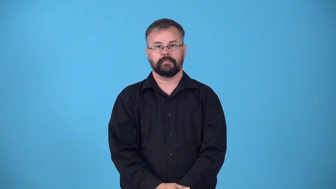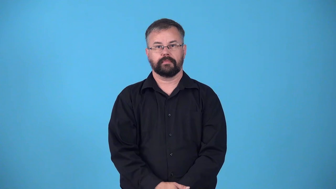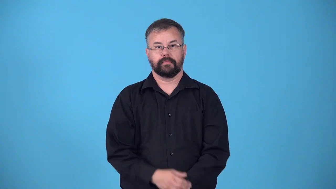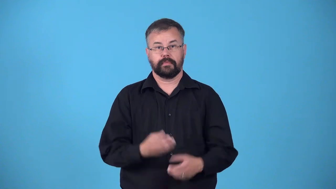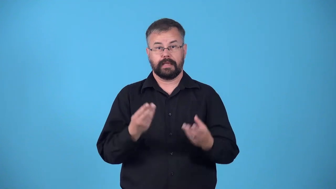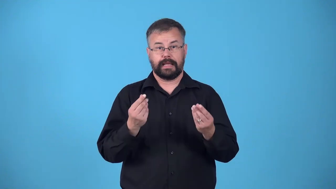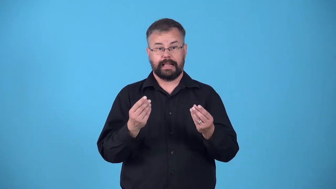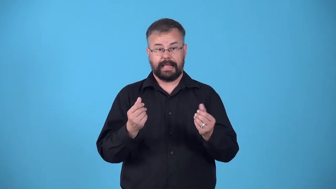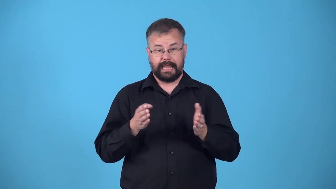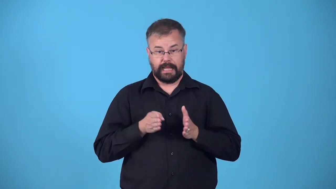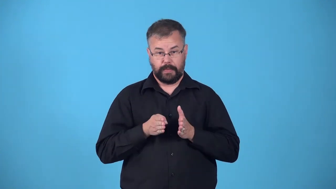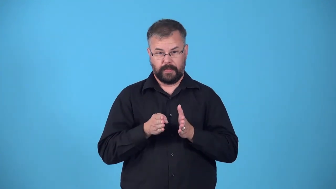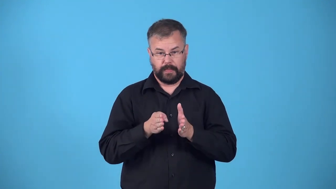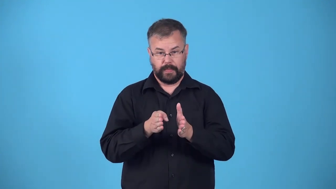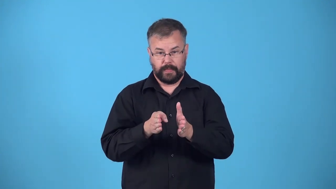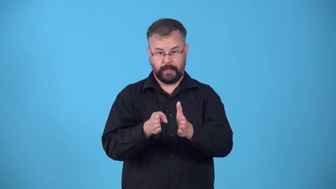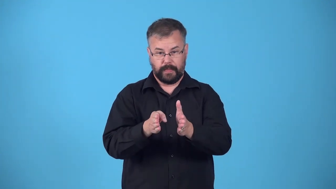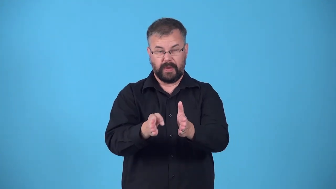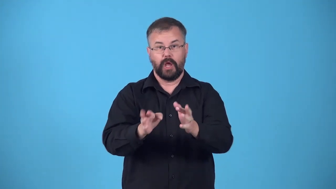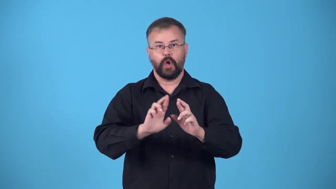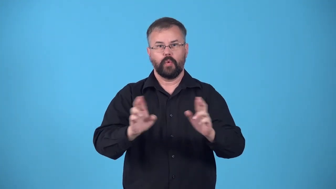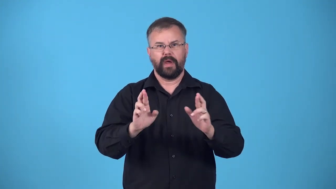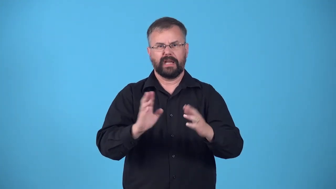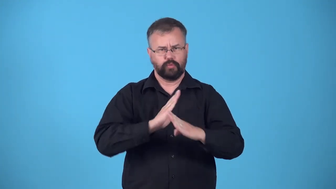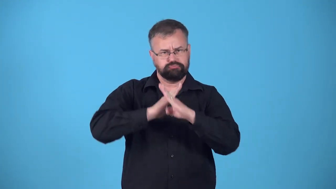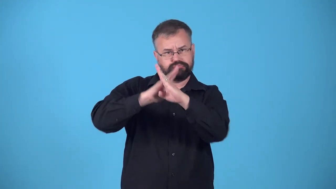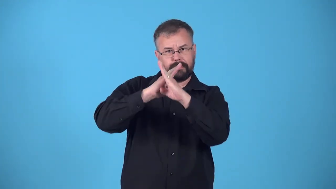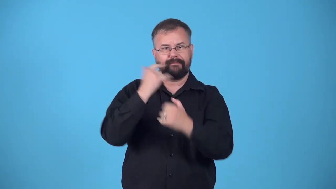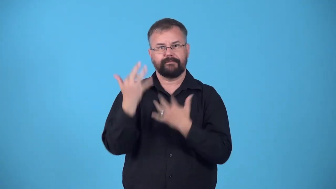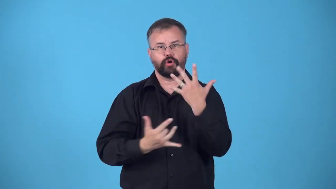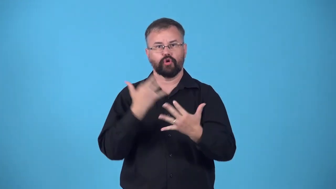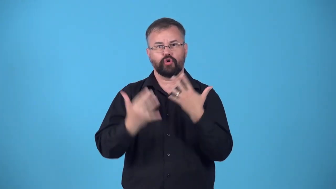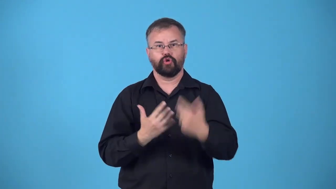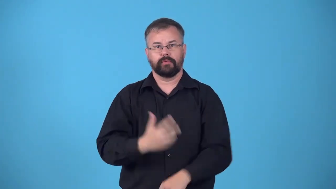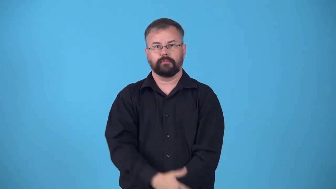fireguard